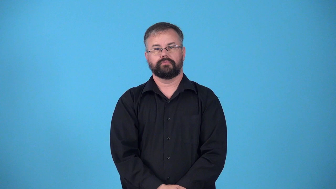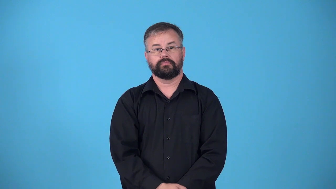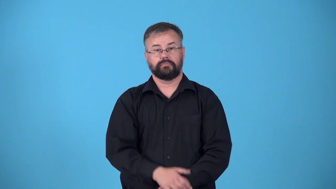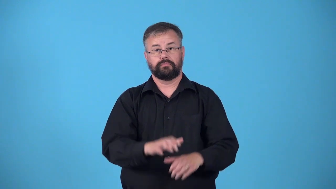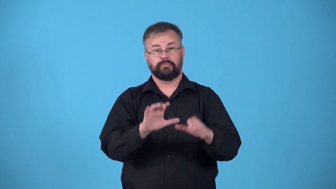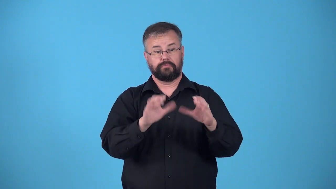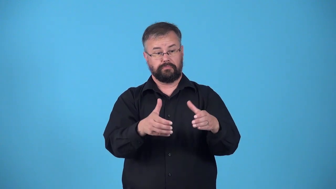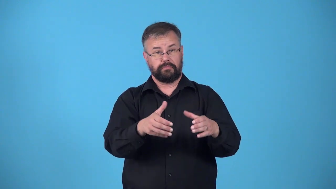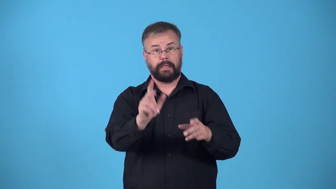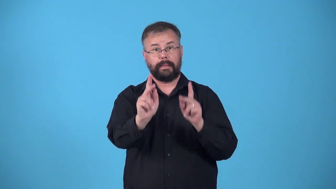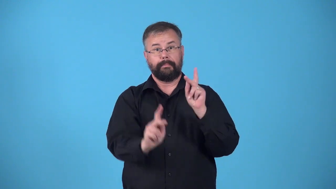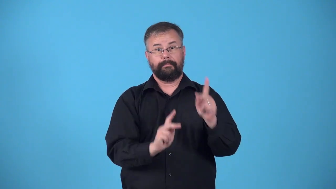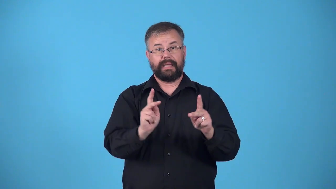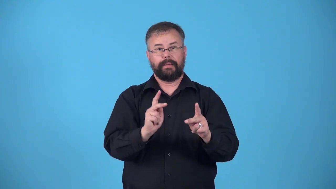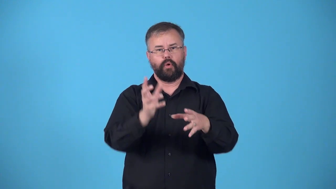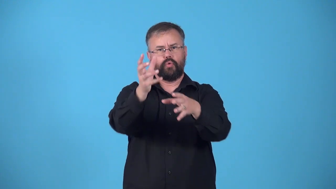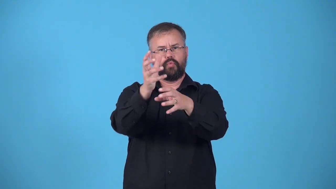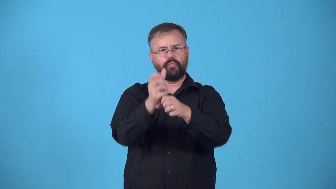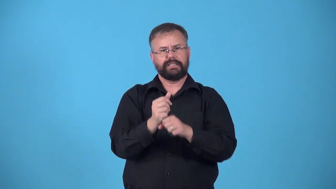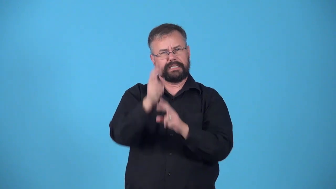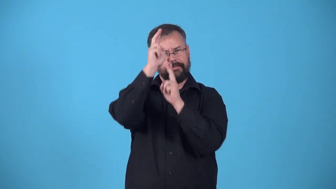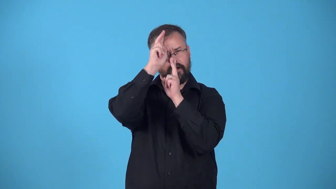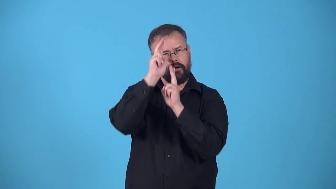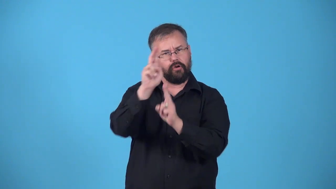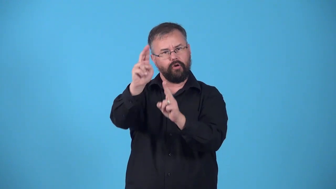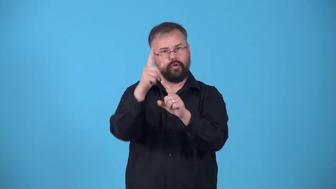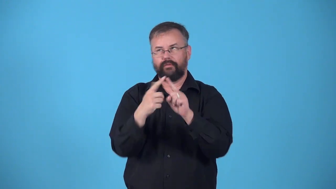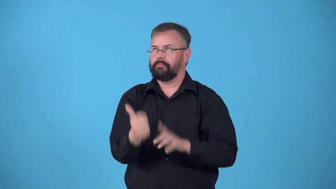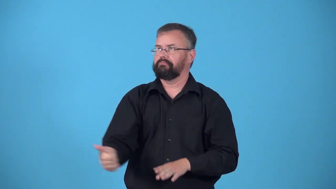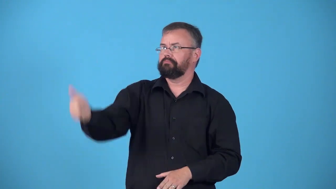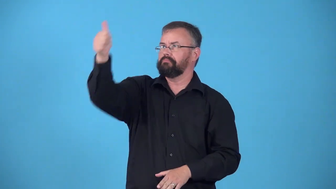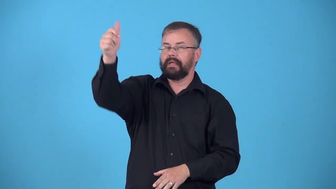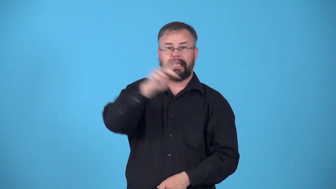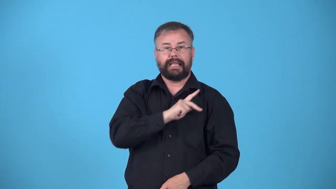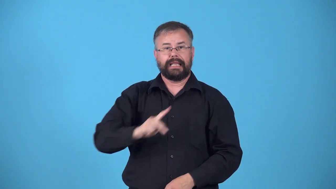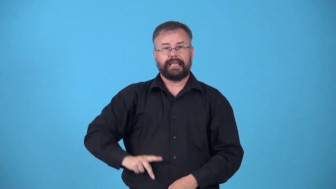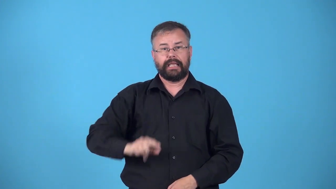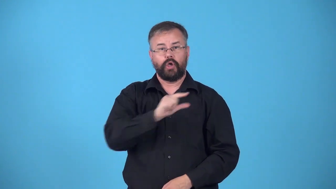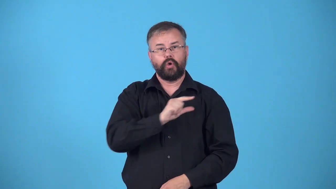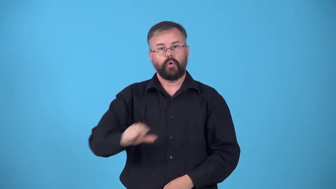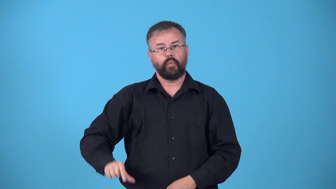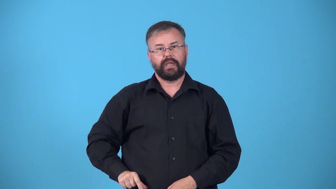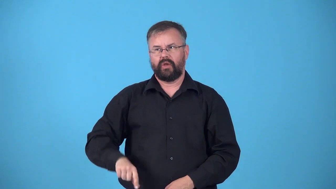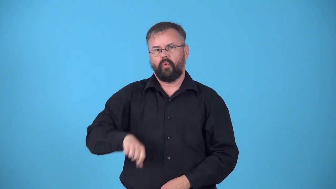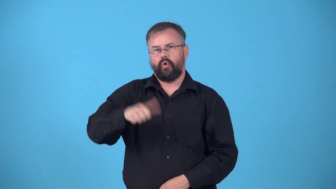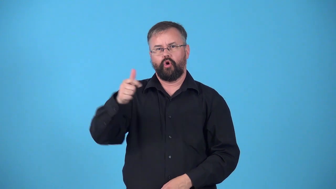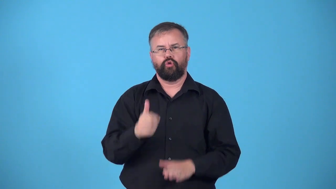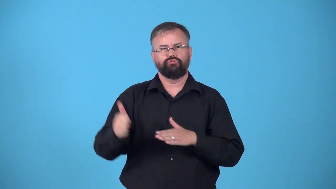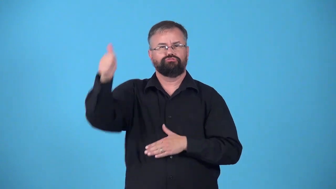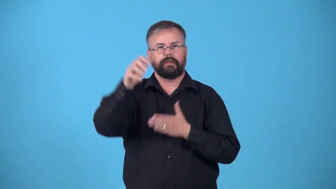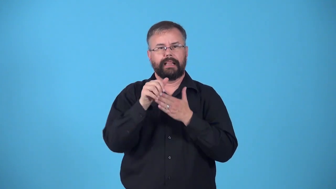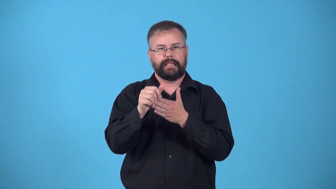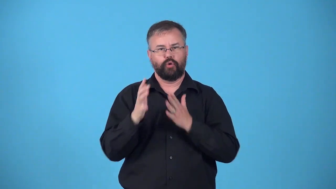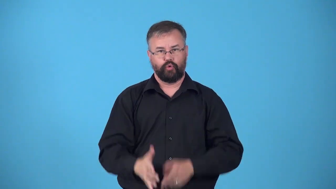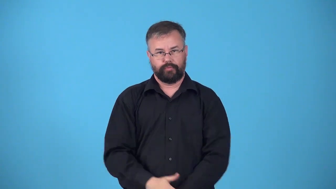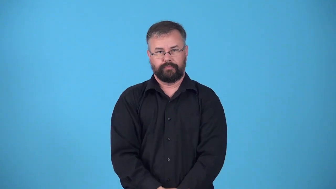order